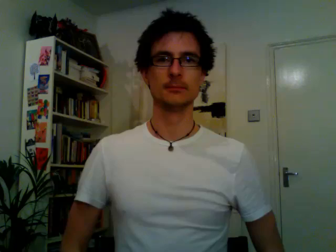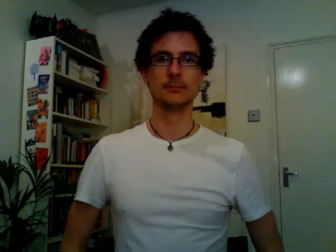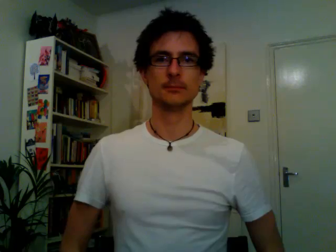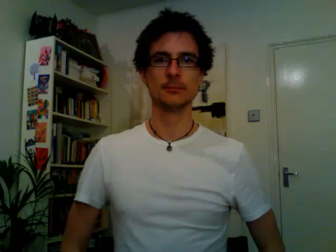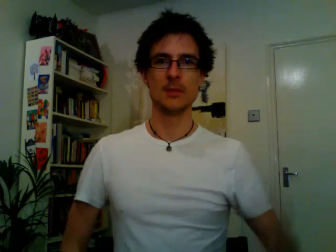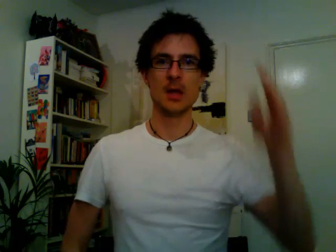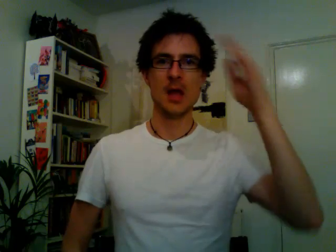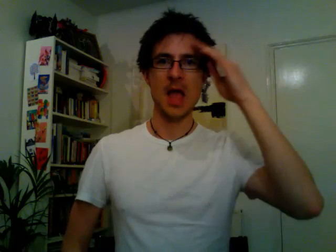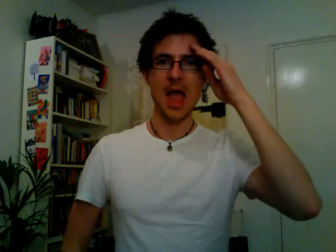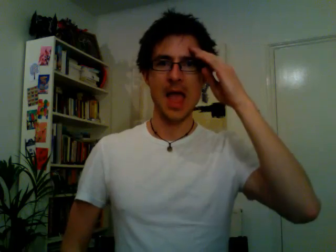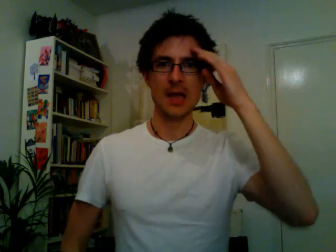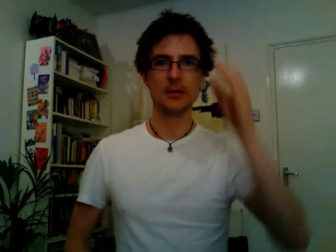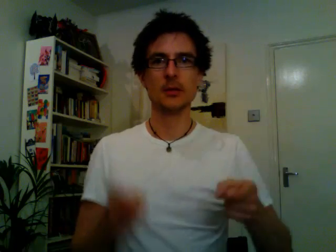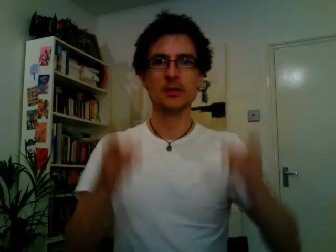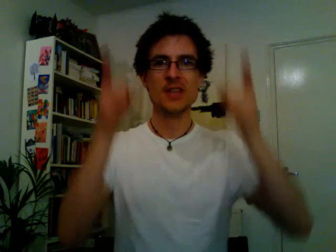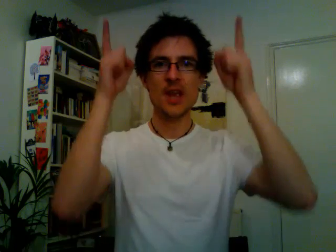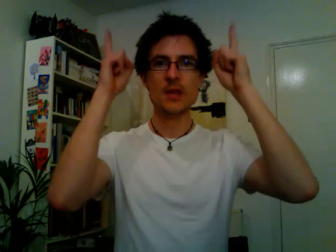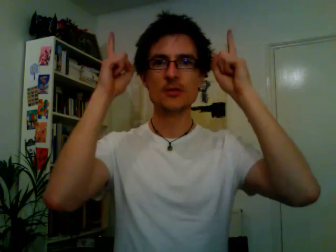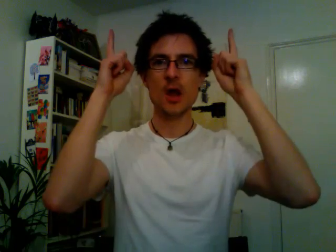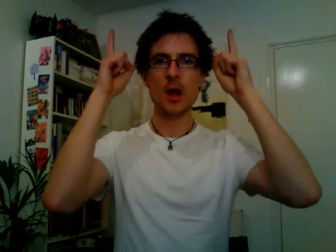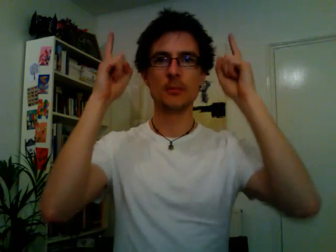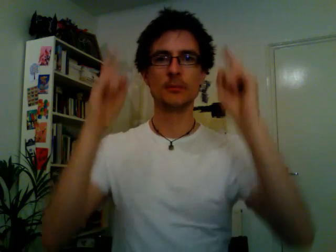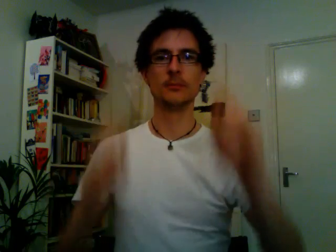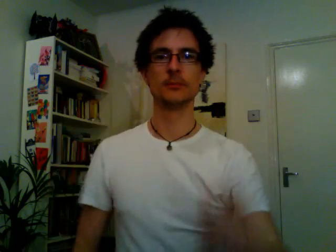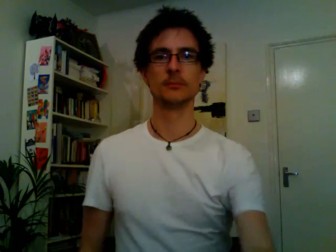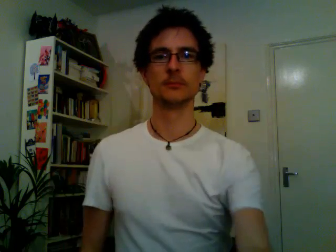head teacher